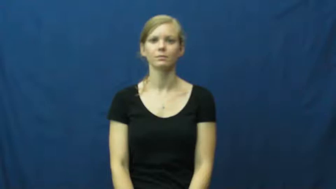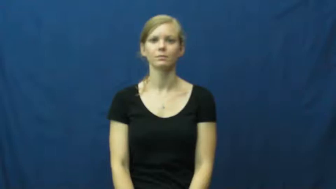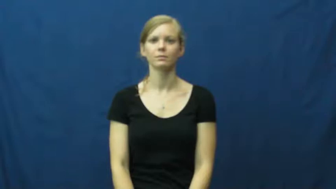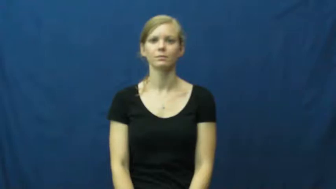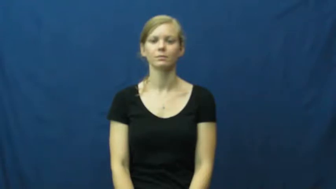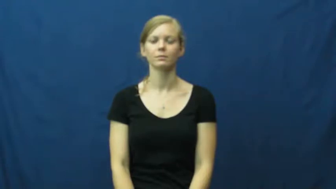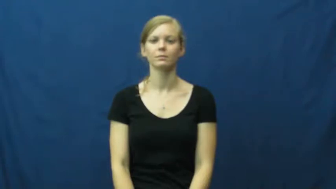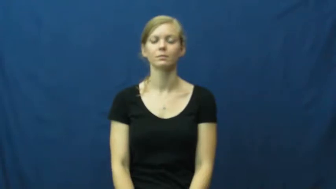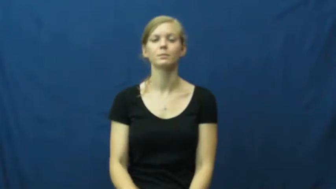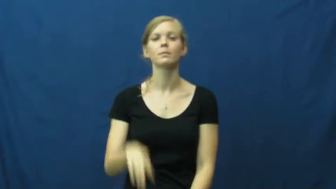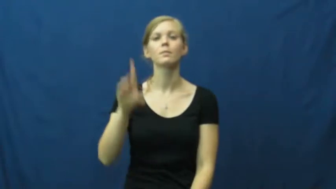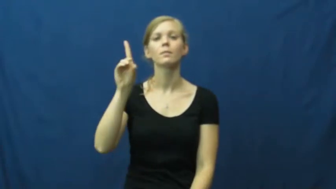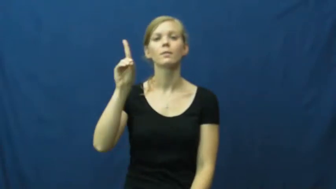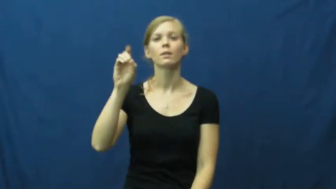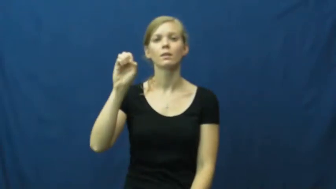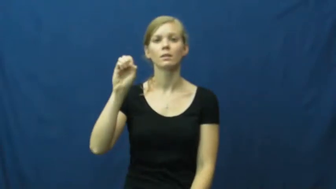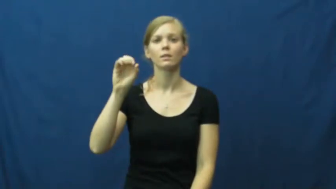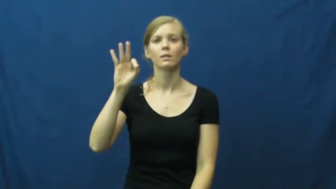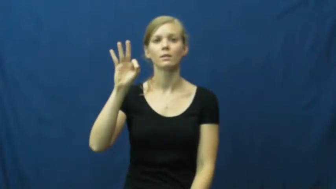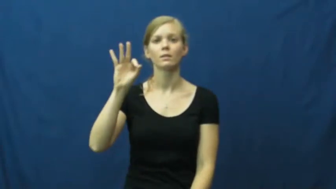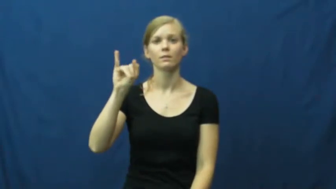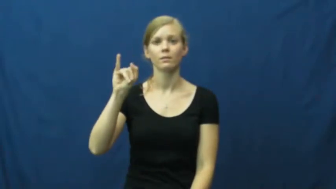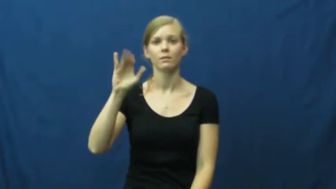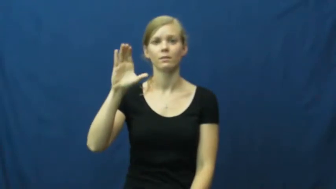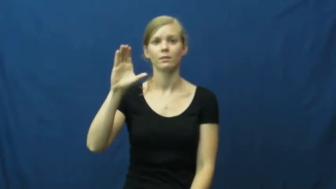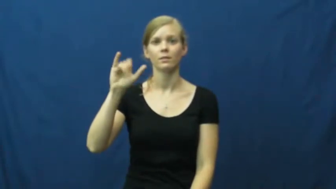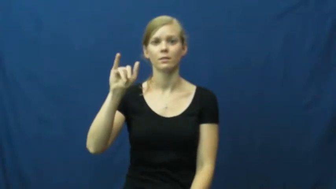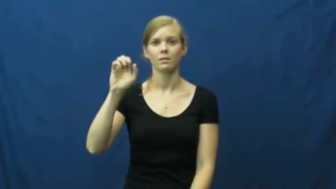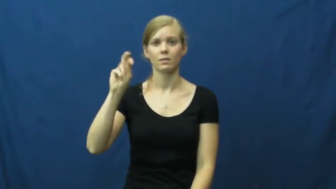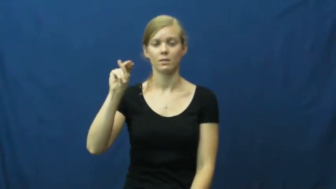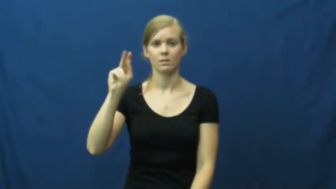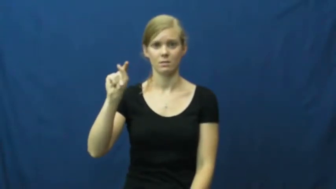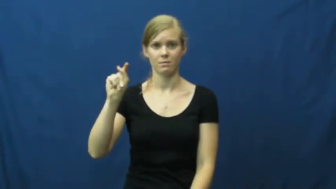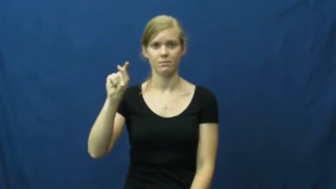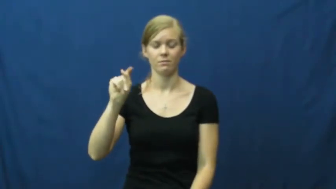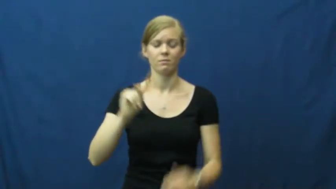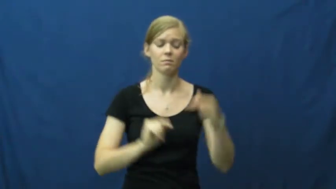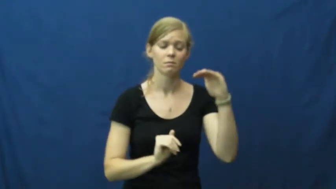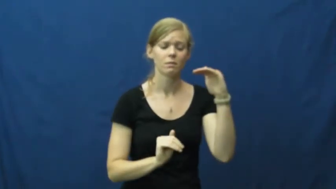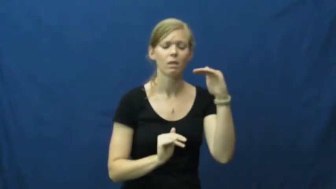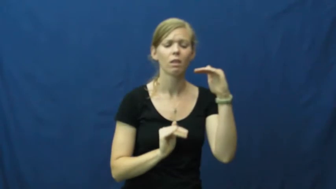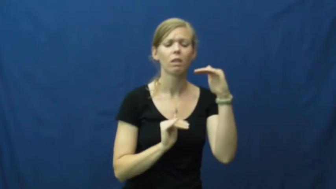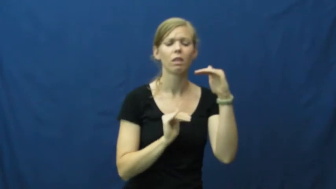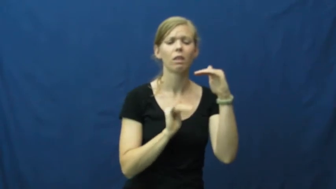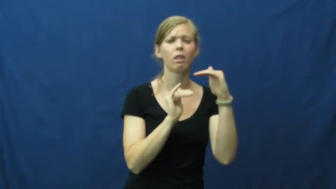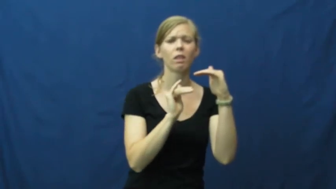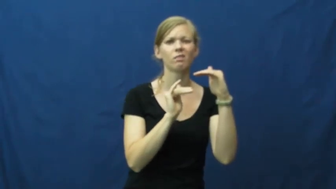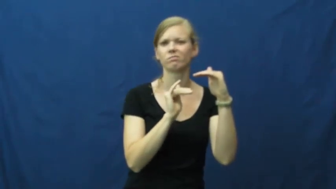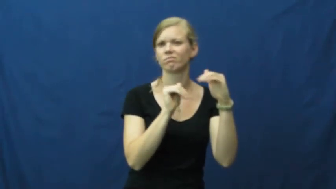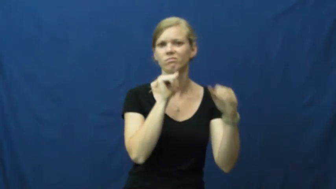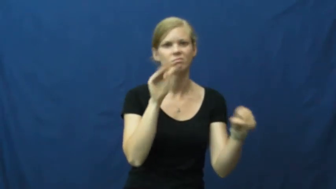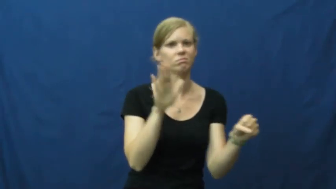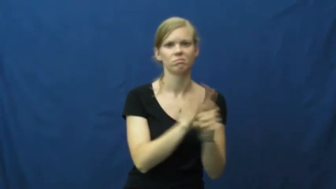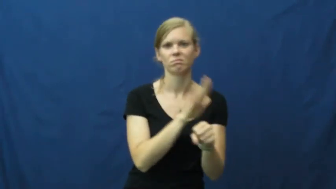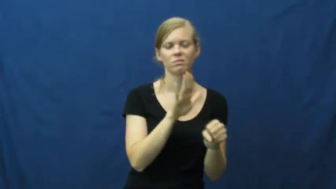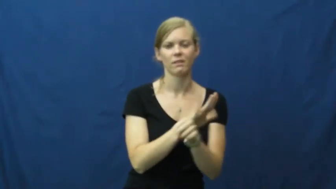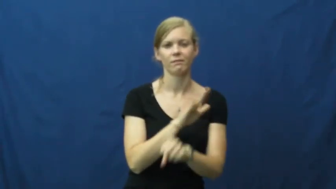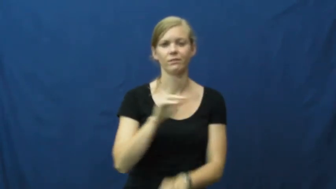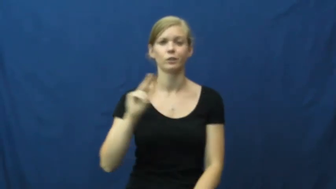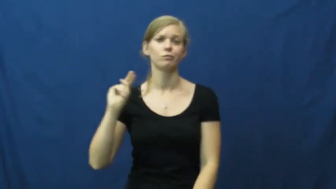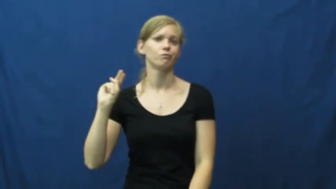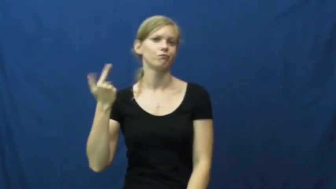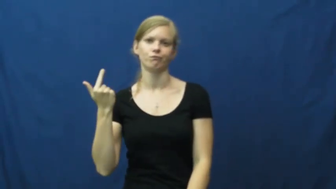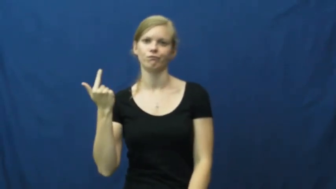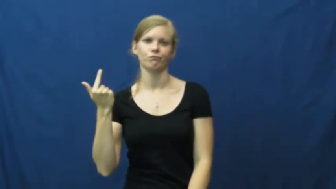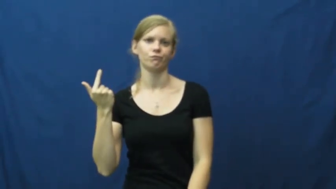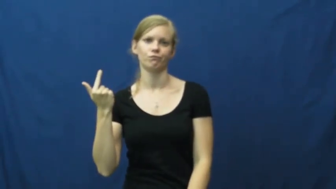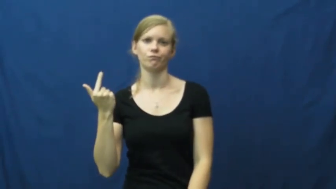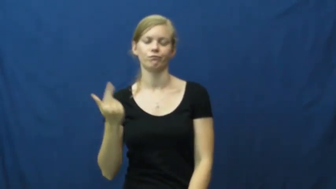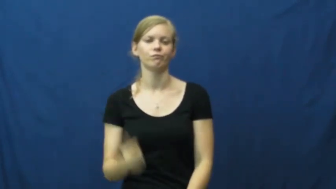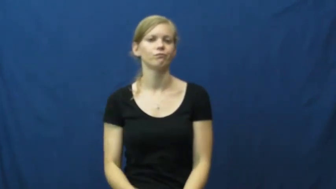deficient